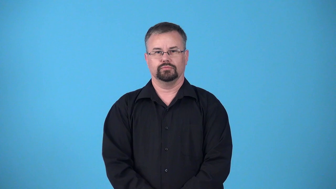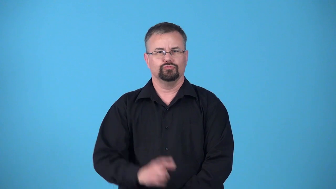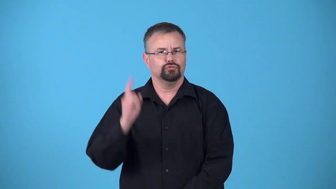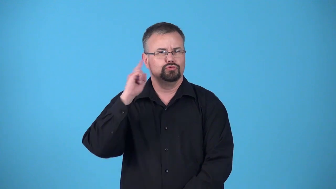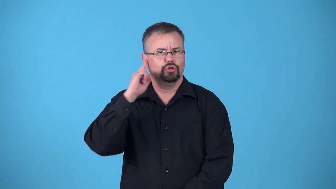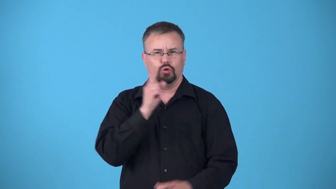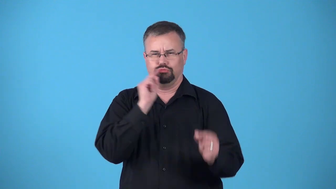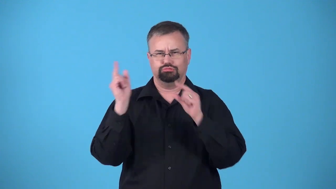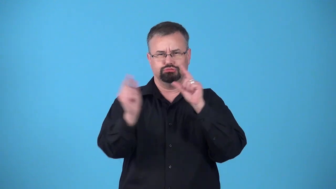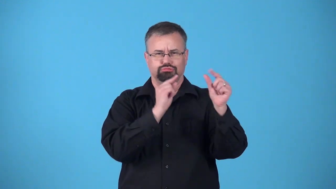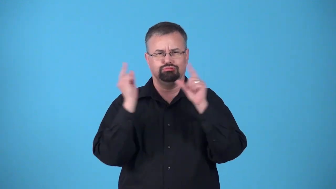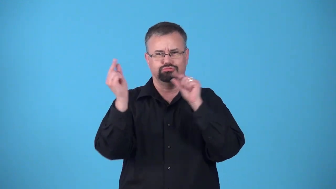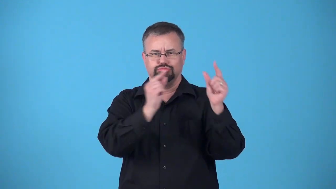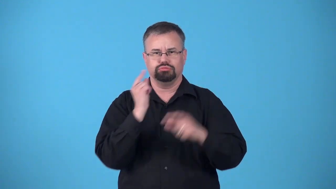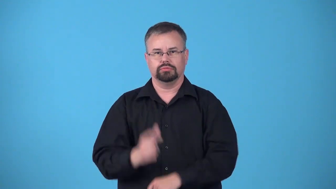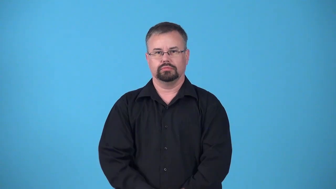hear on the grapevine, the jungle telegraph,heard it through the grapevine